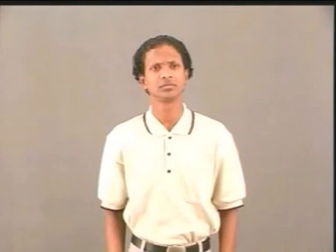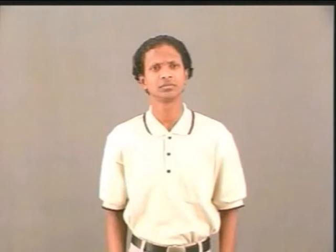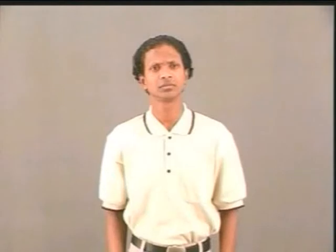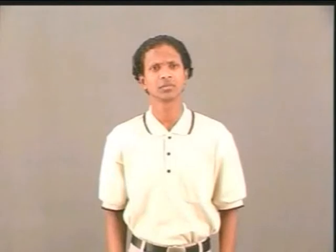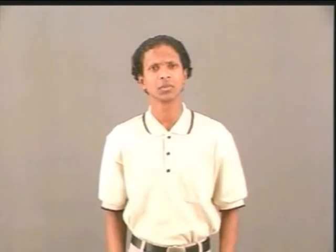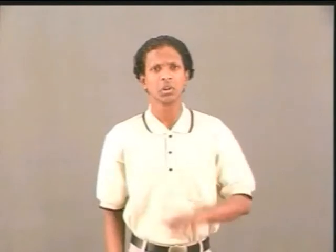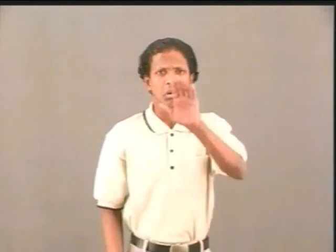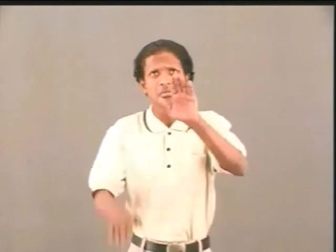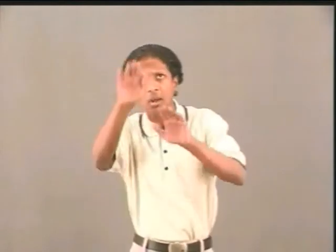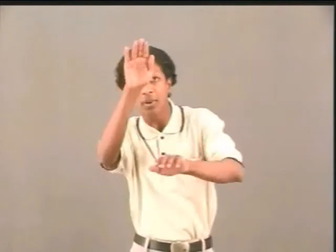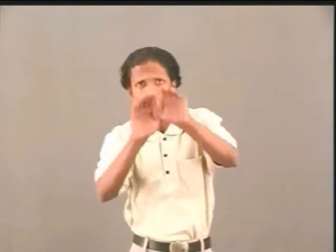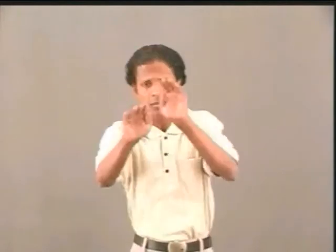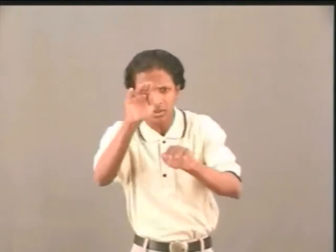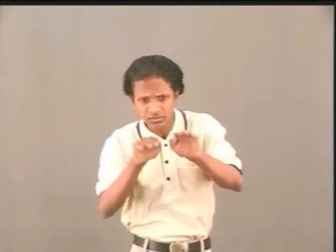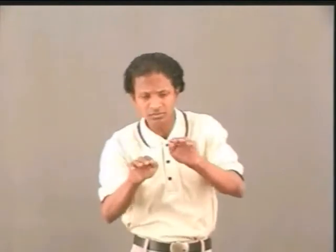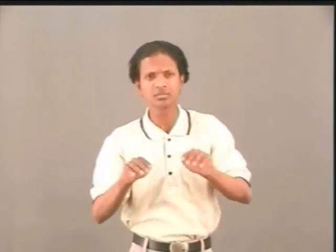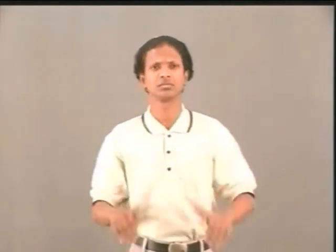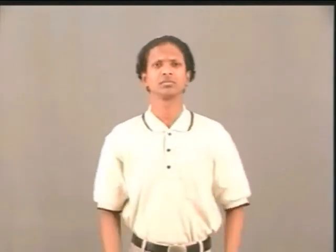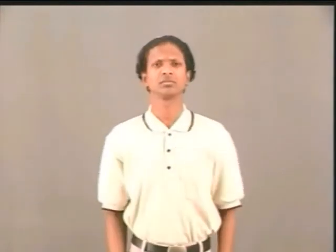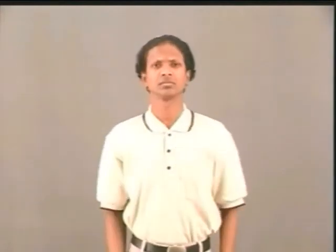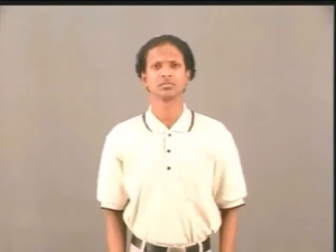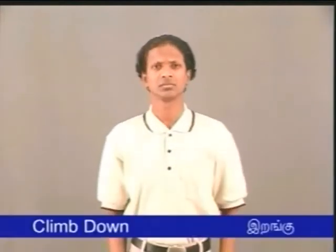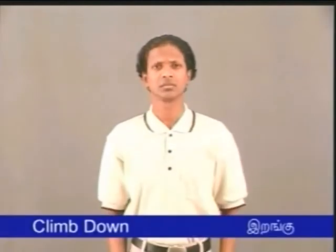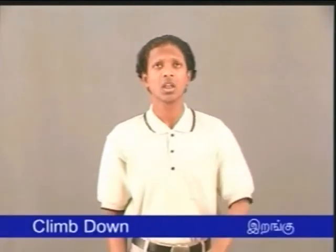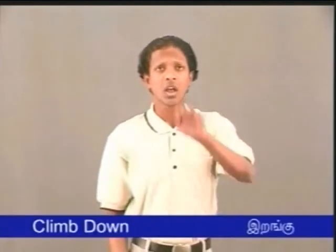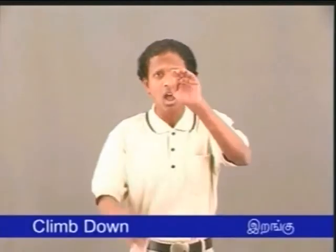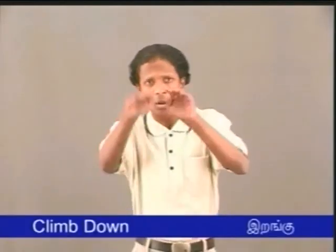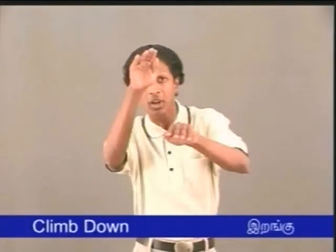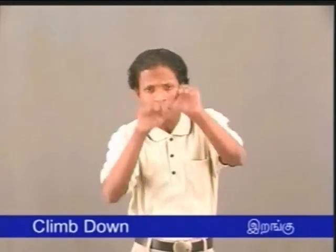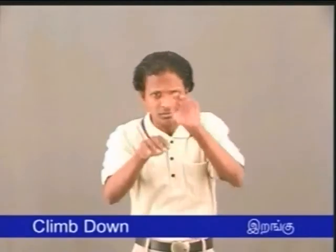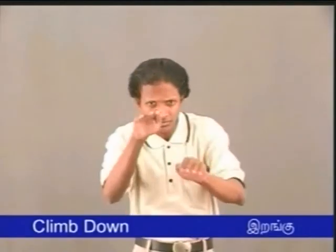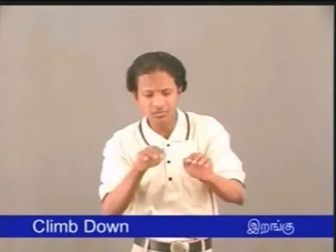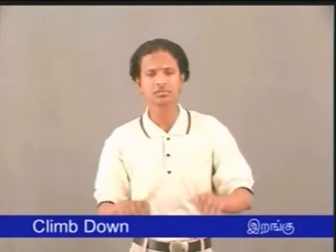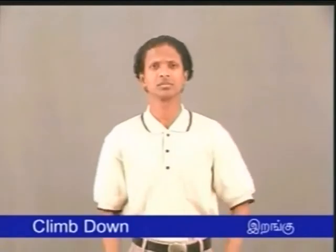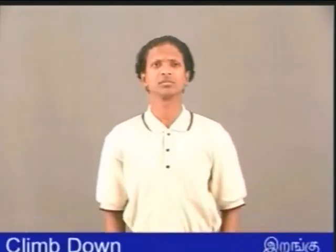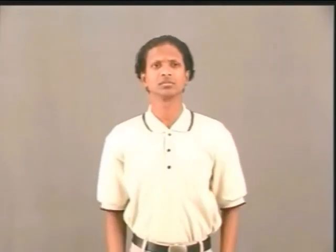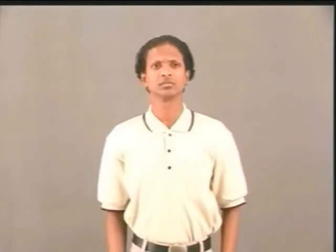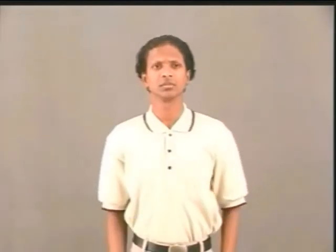climb down